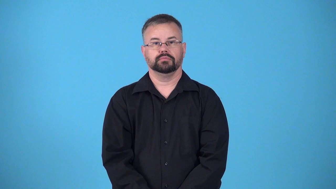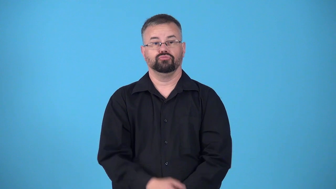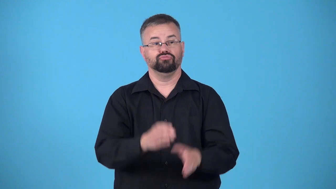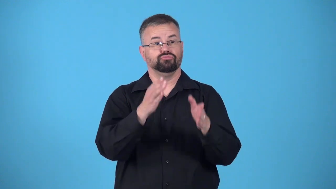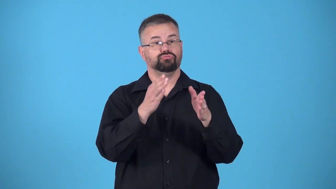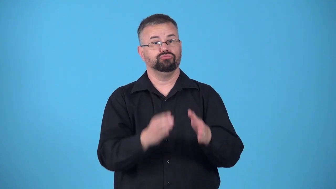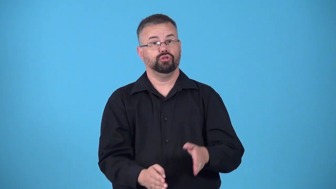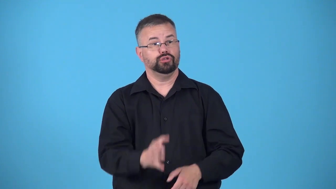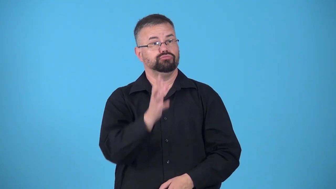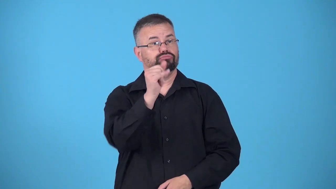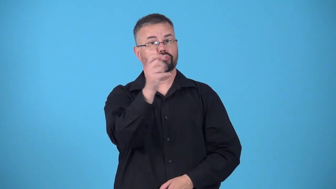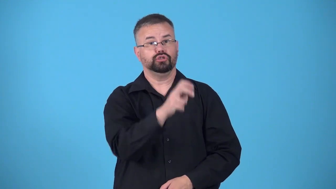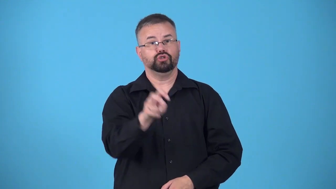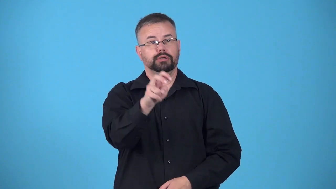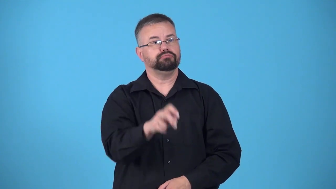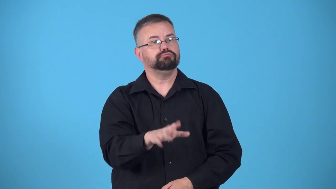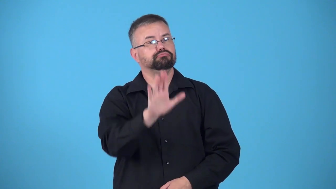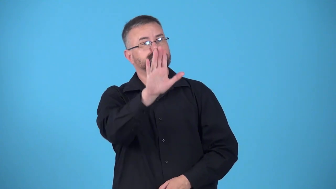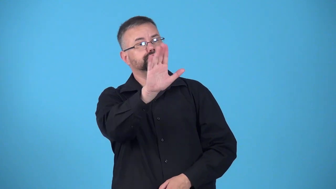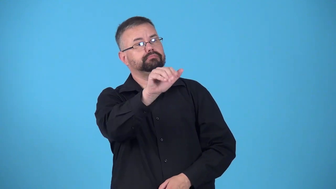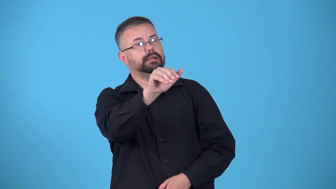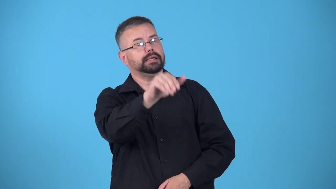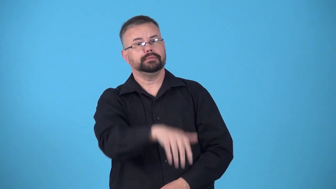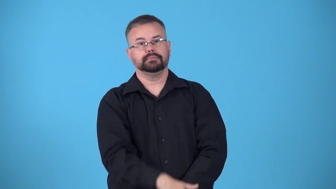see off, send off